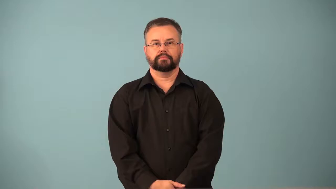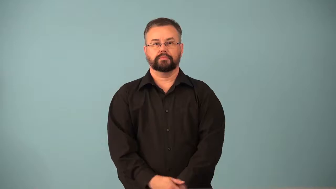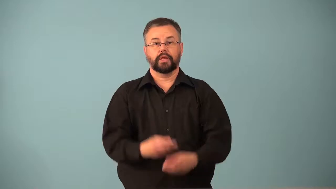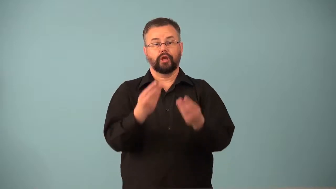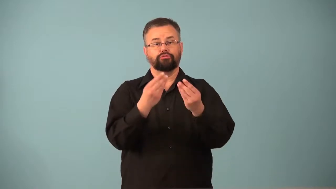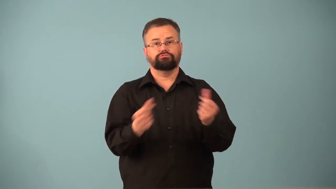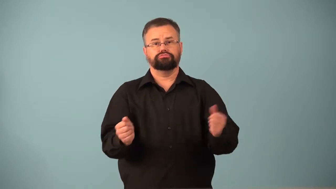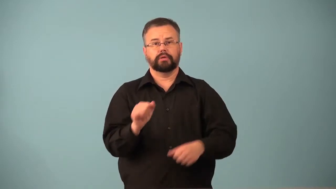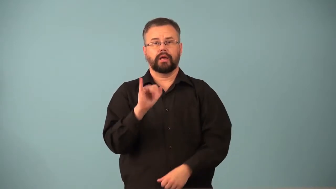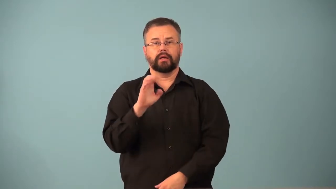defrost-windshield